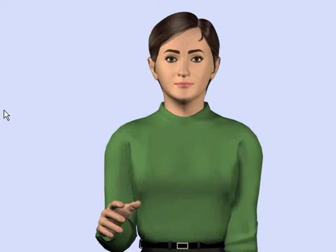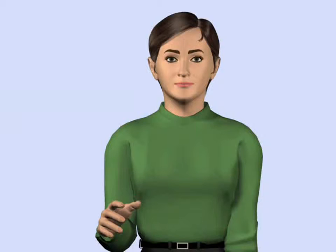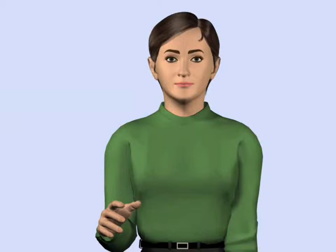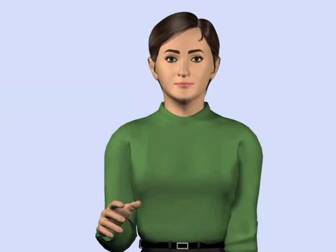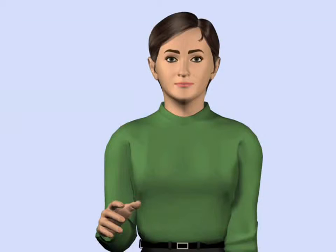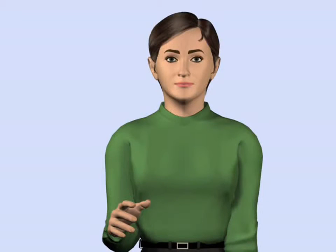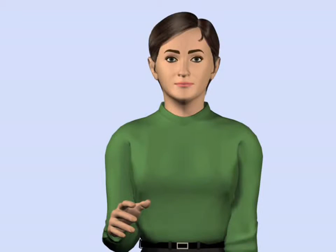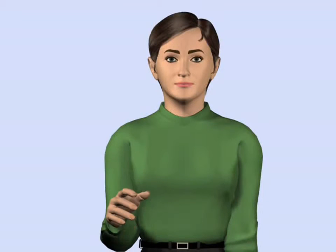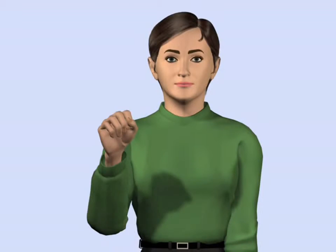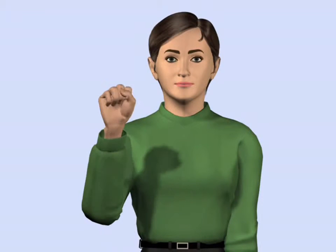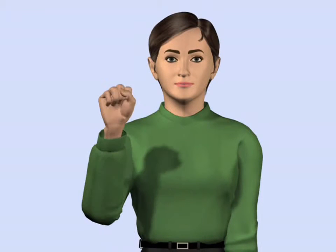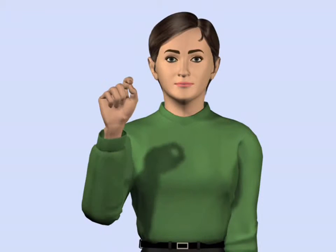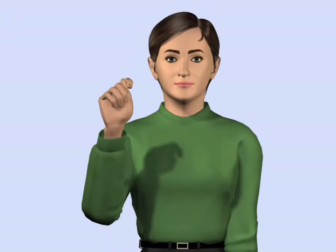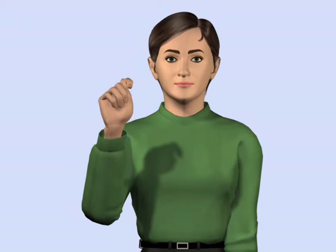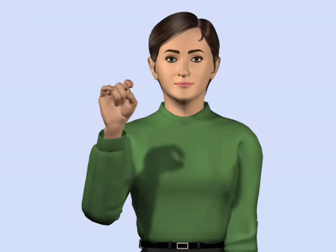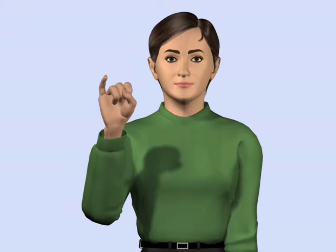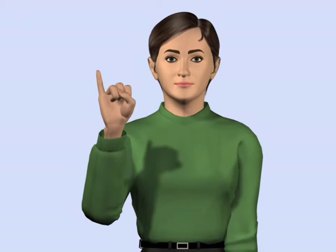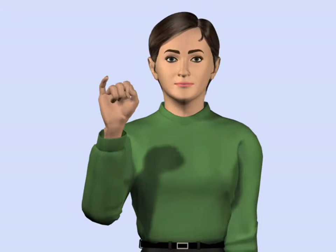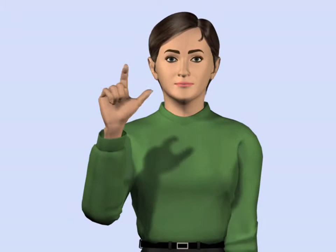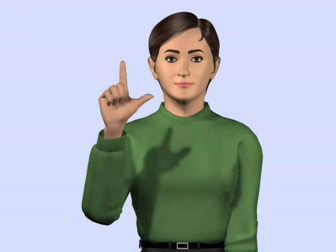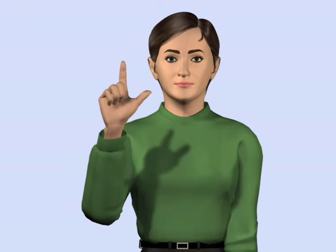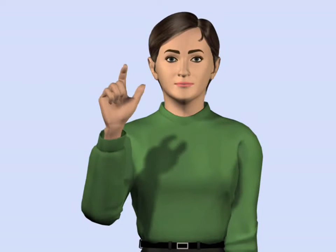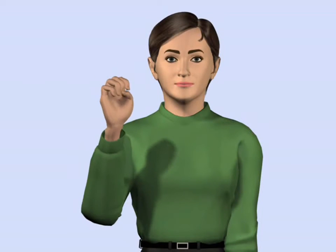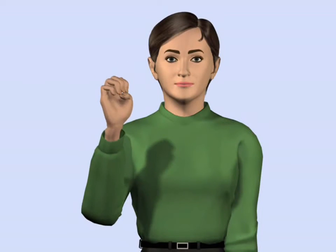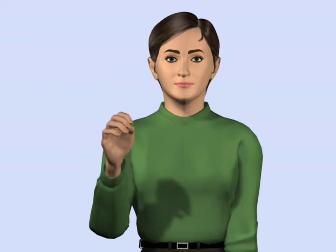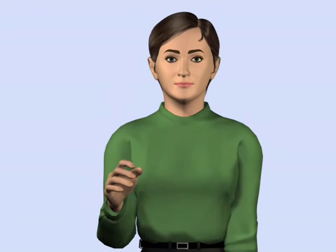stile